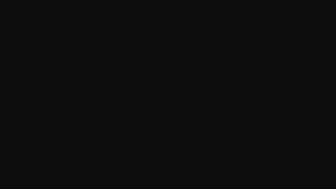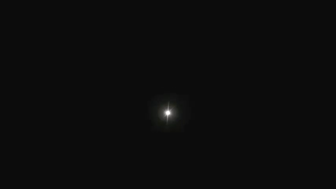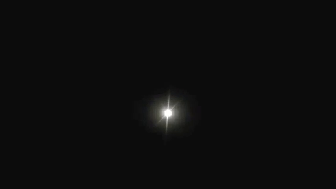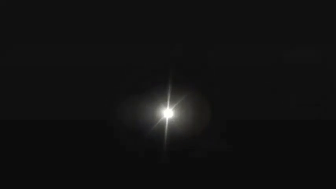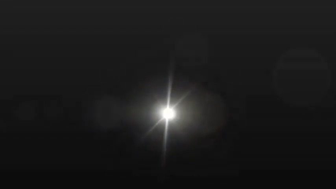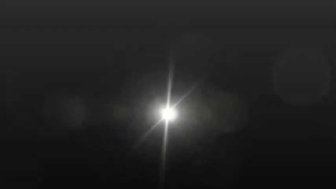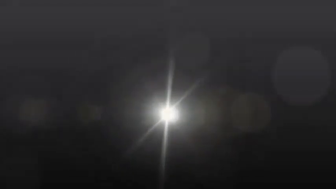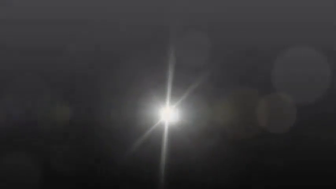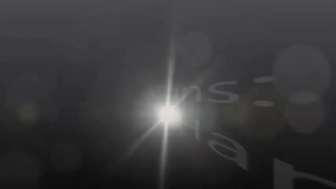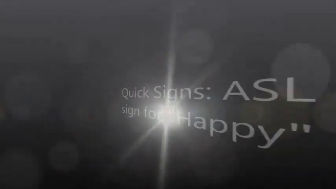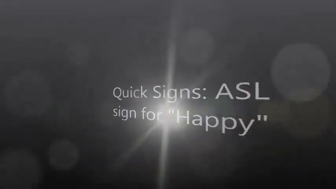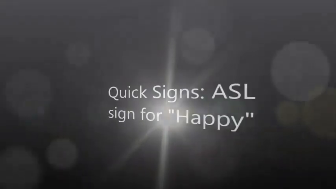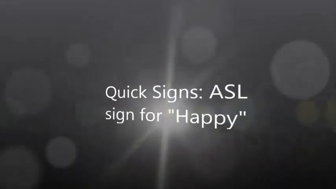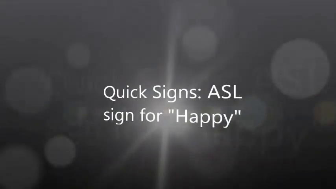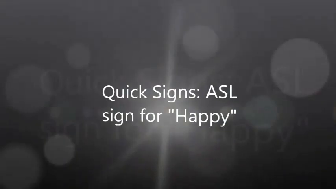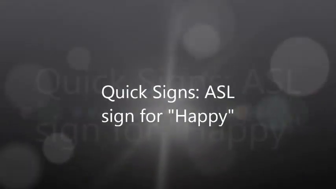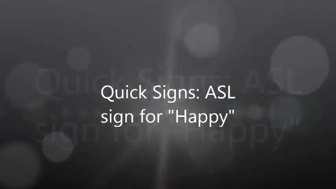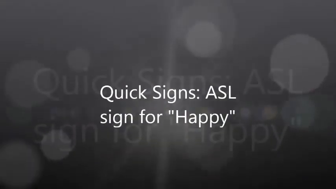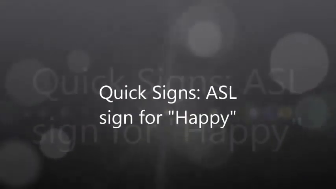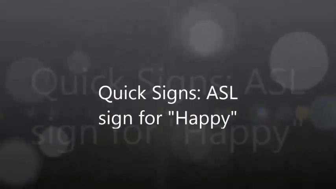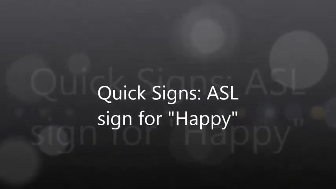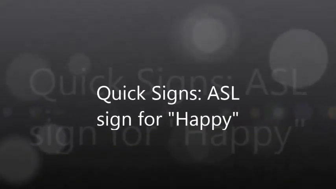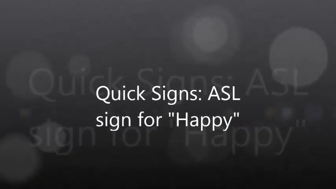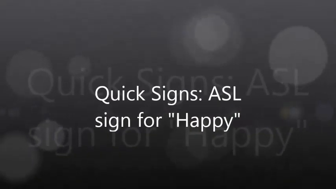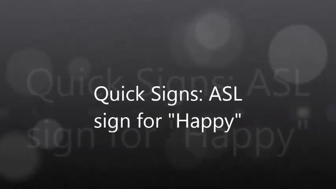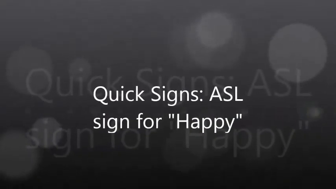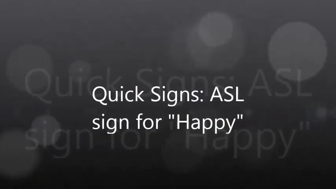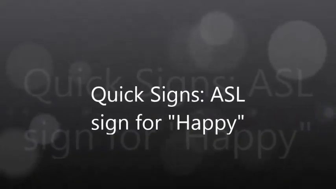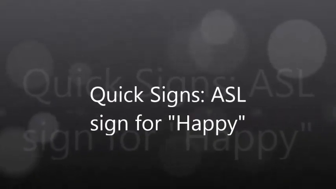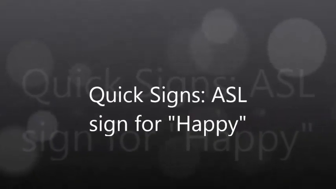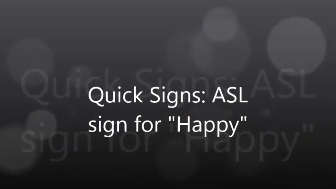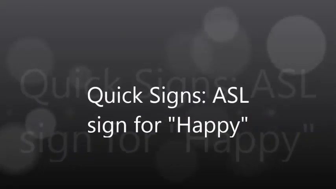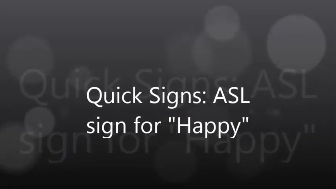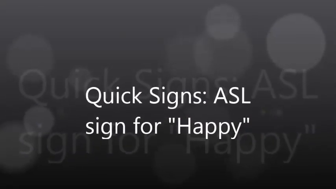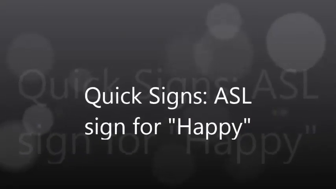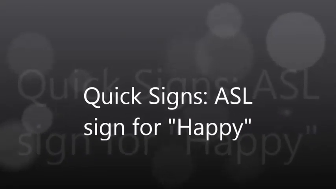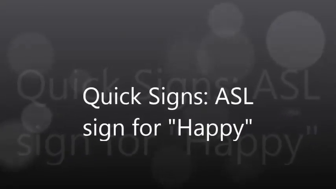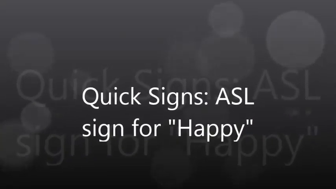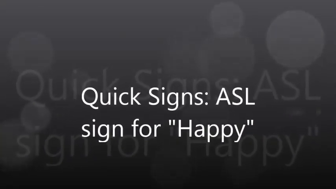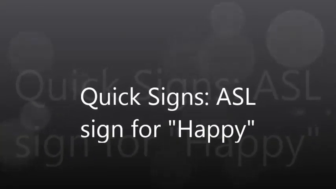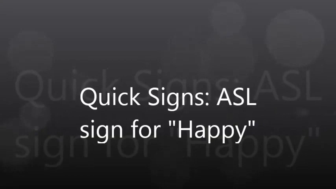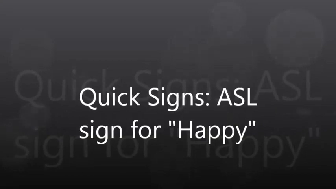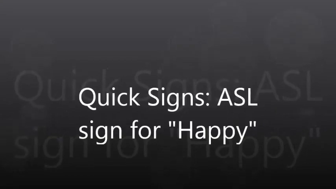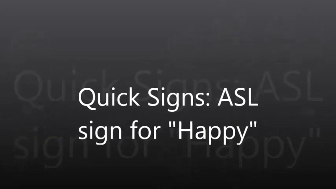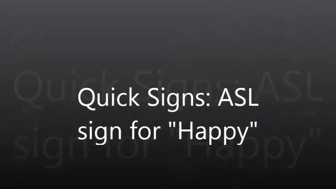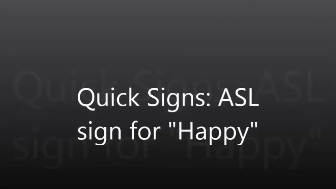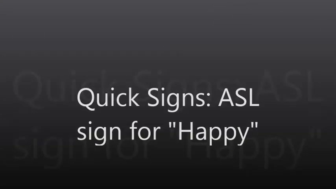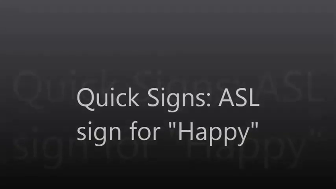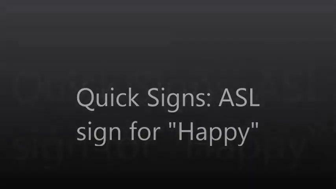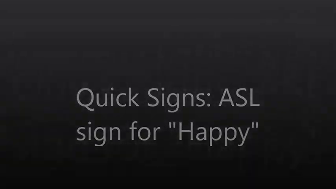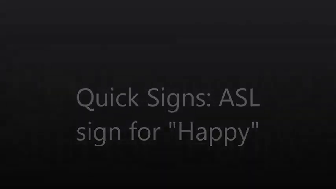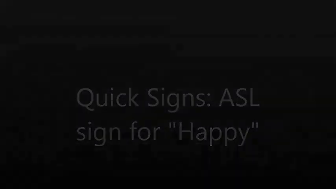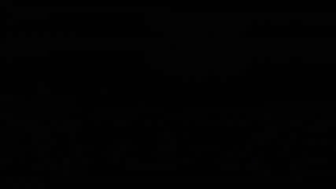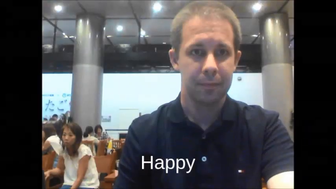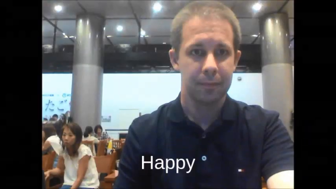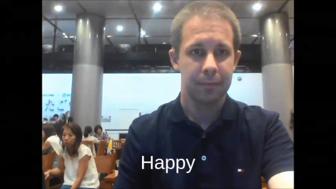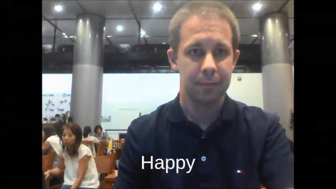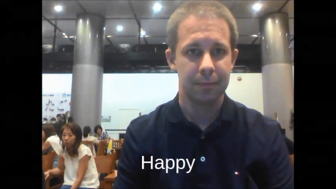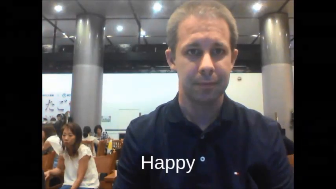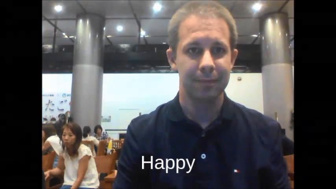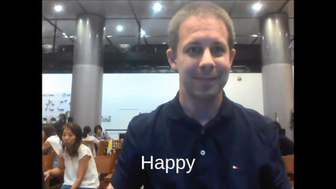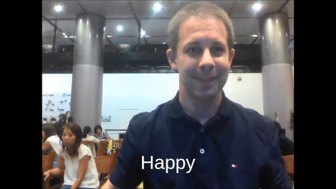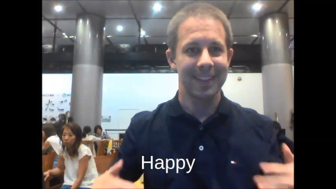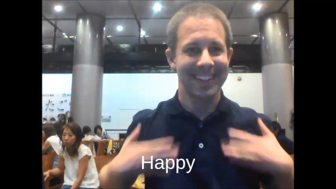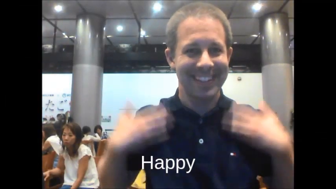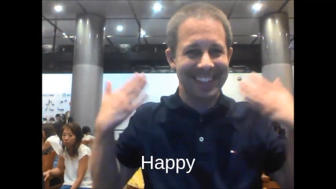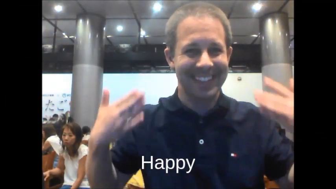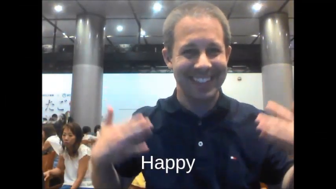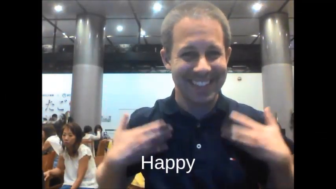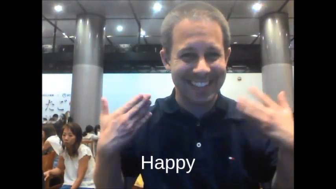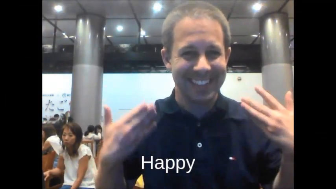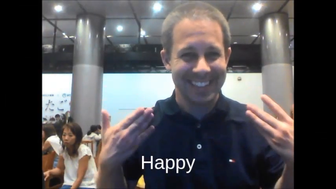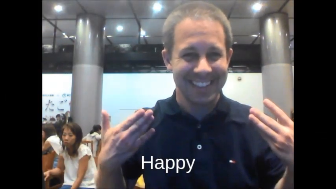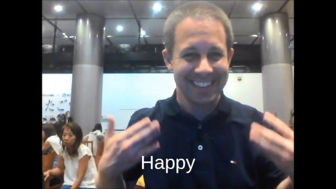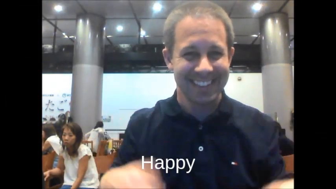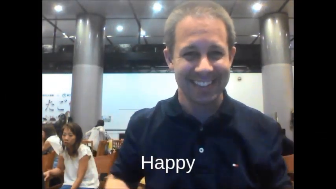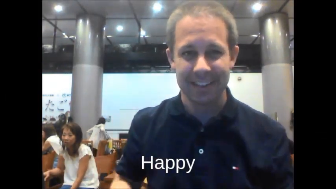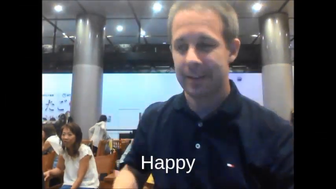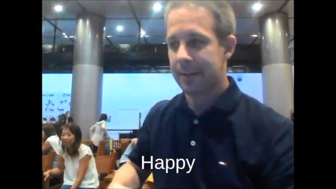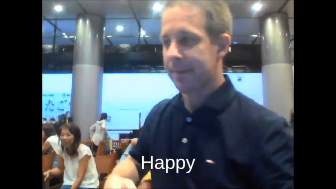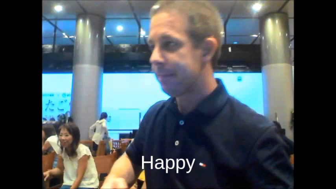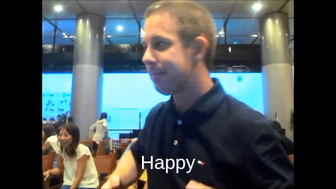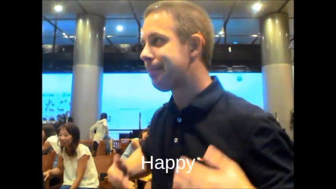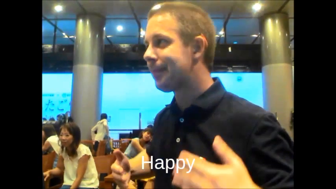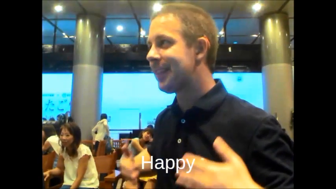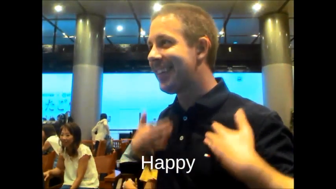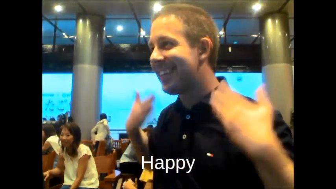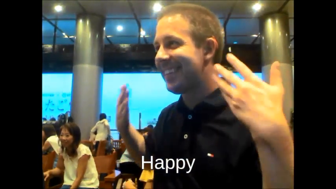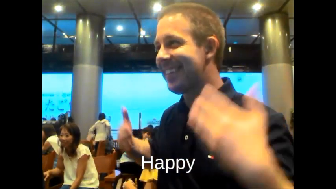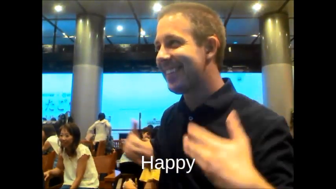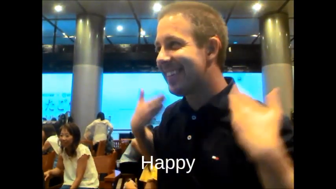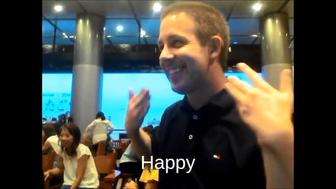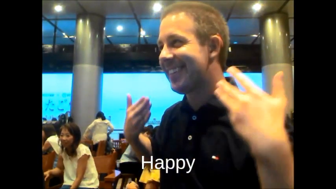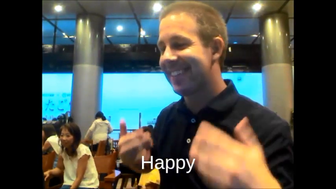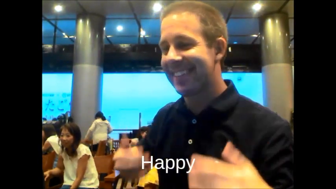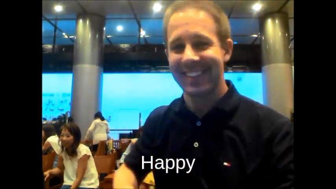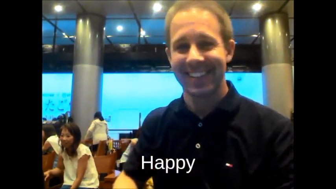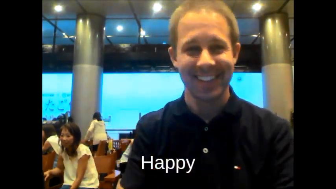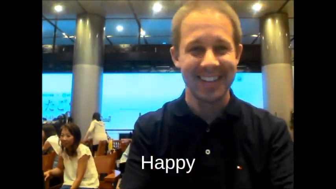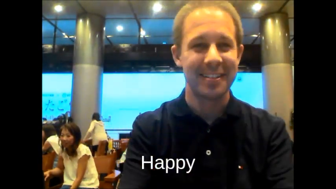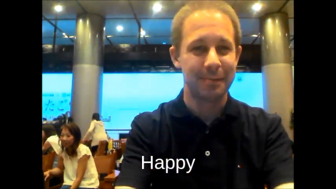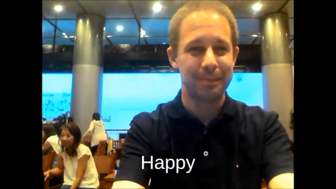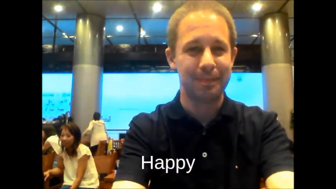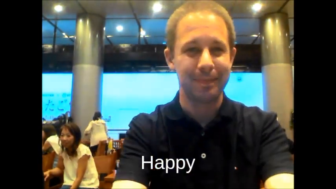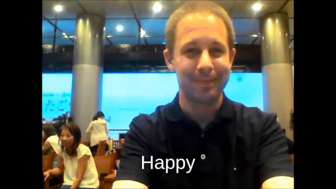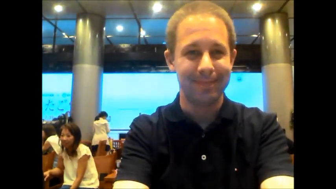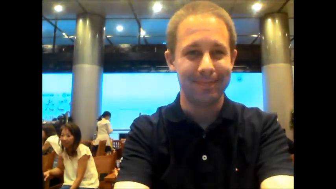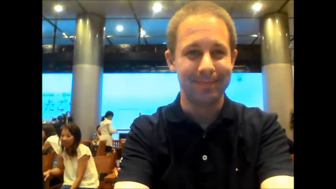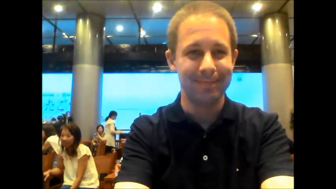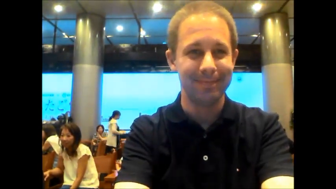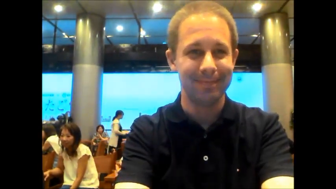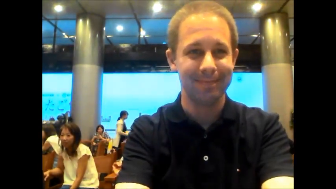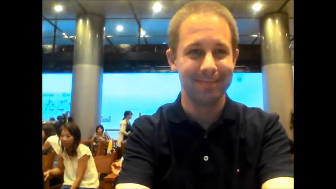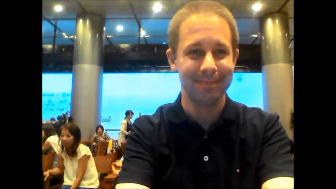Happy